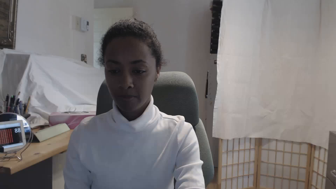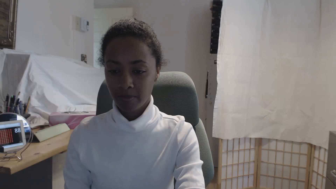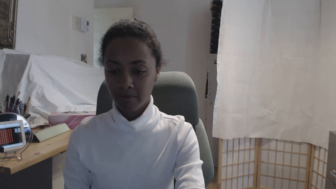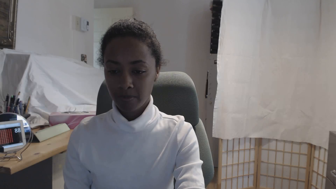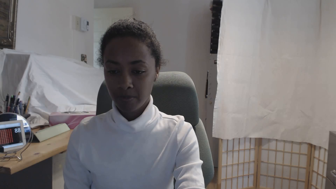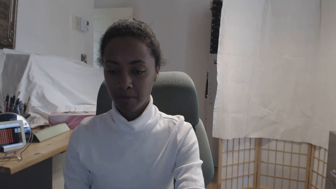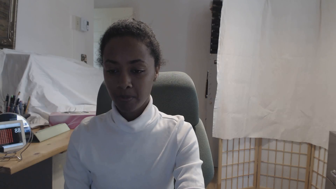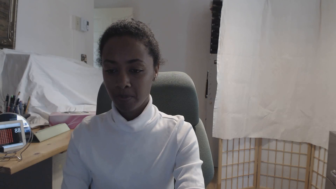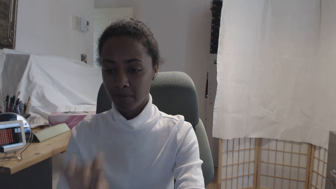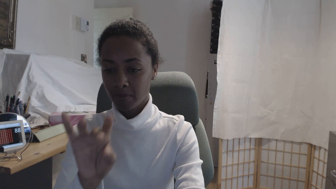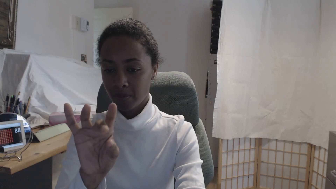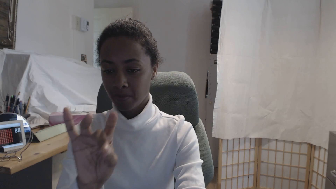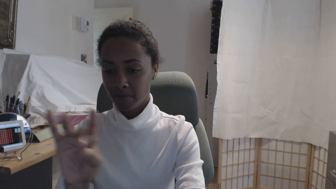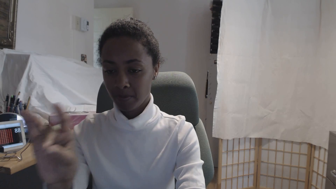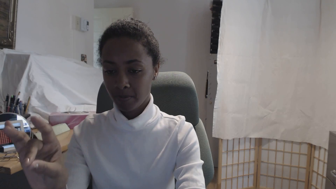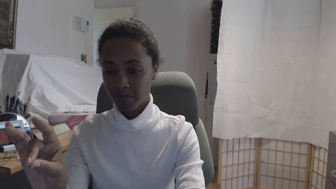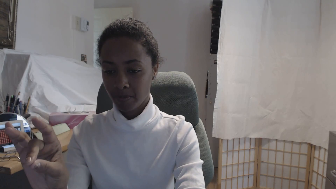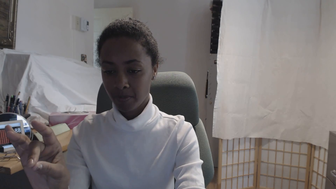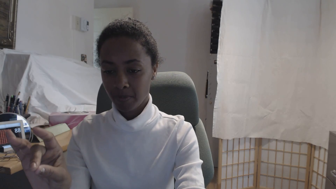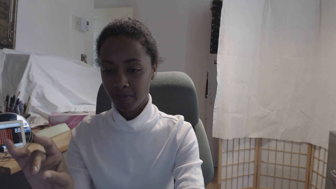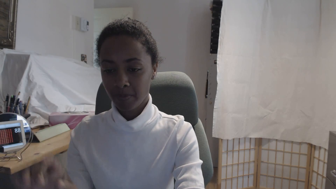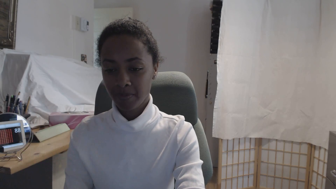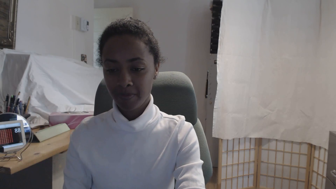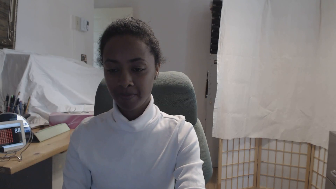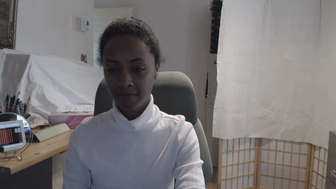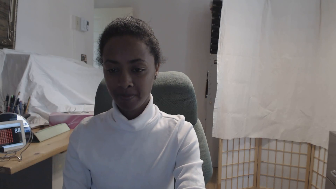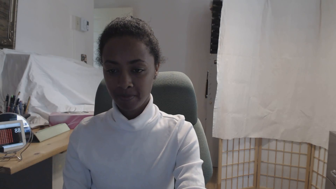number88